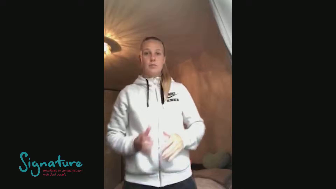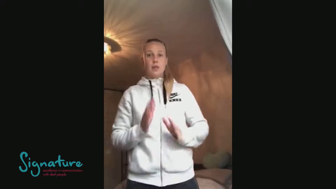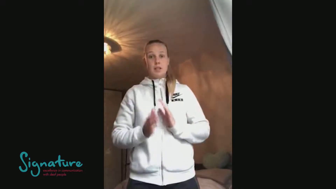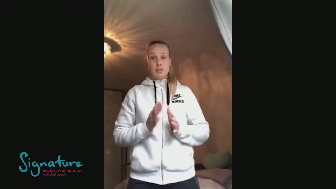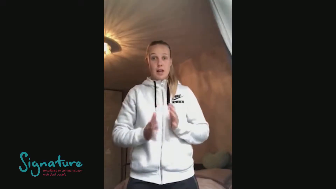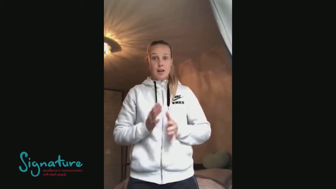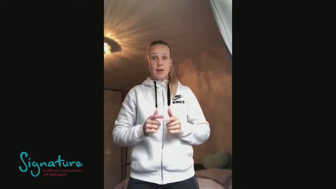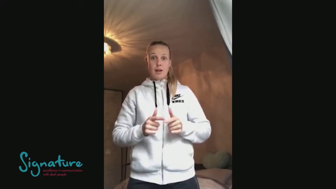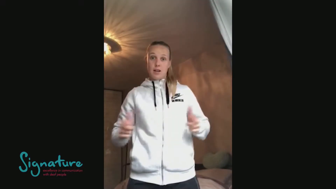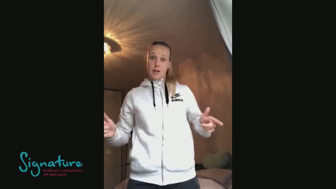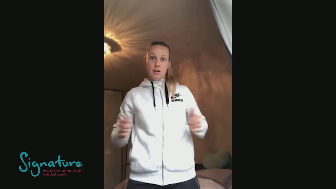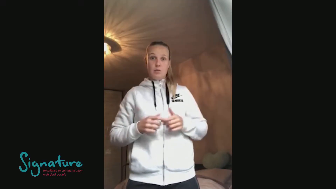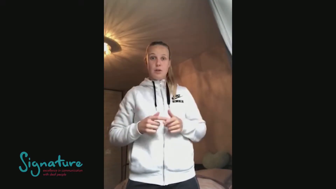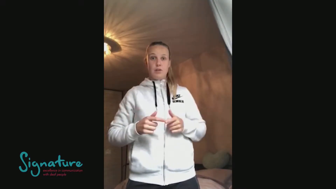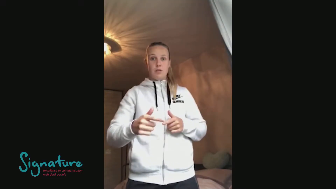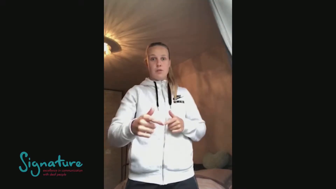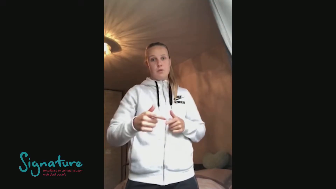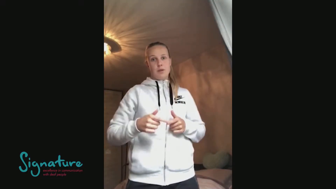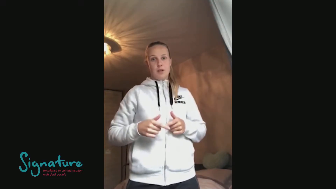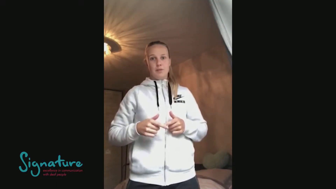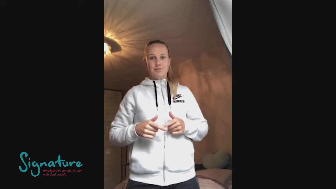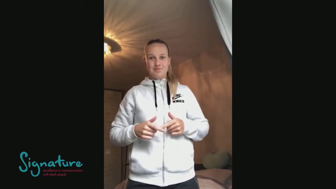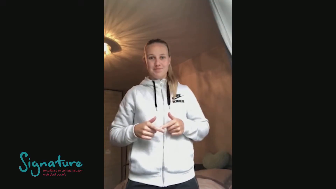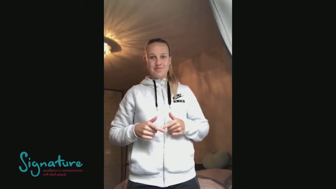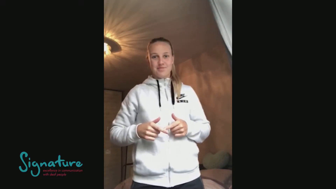Beth Mead